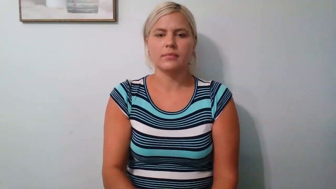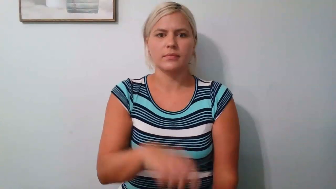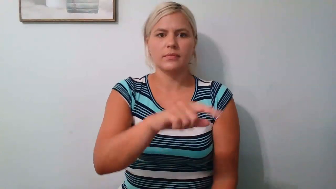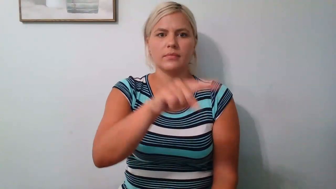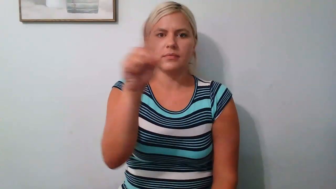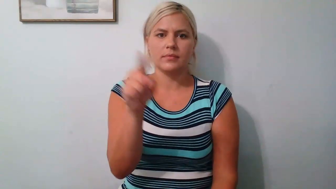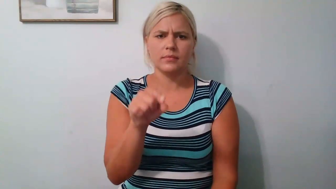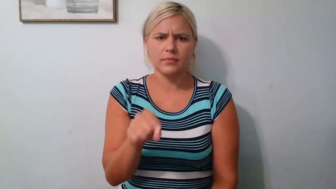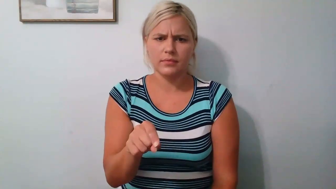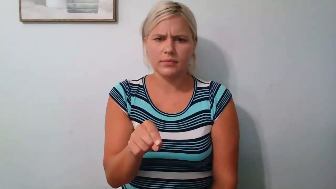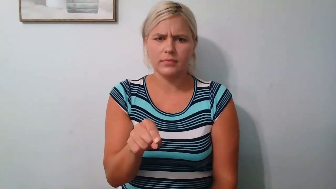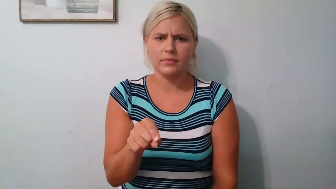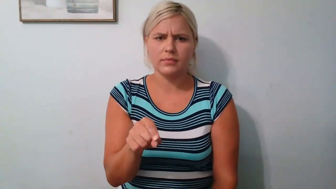QUESTION